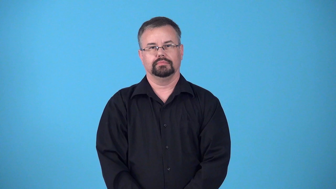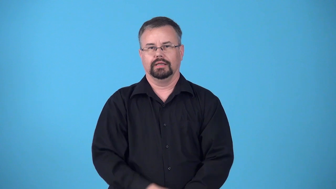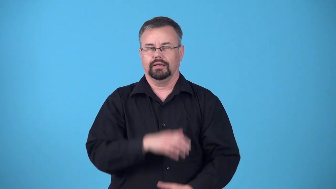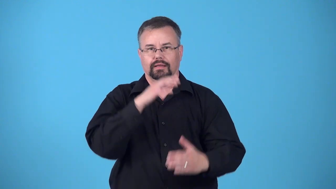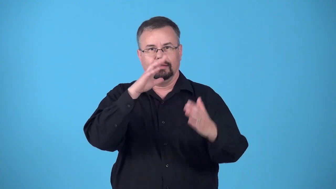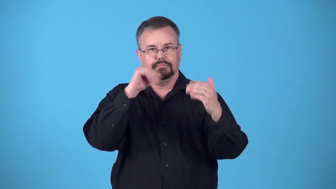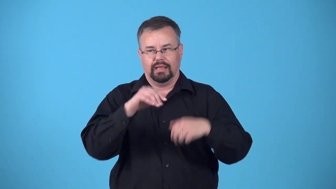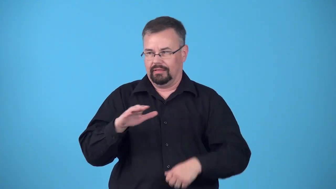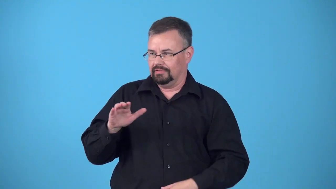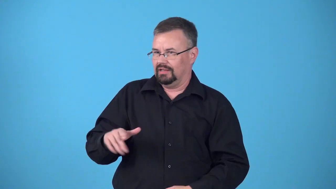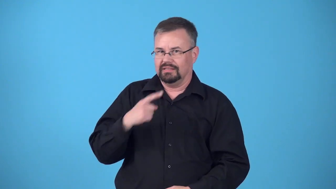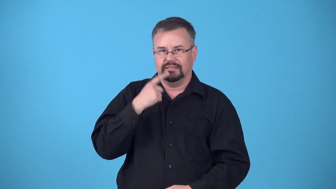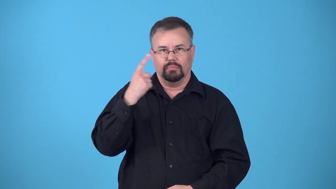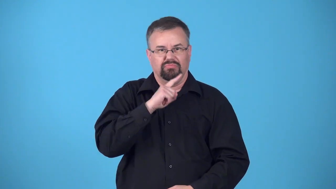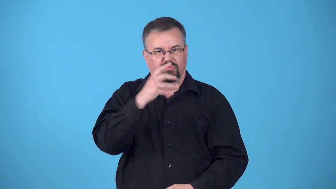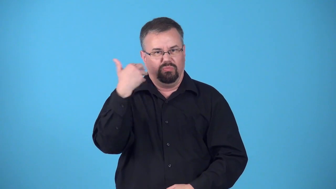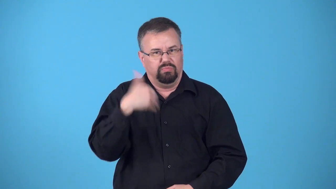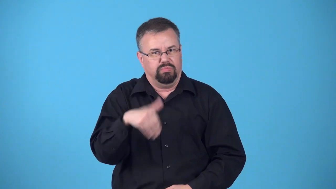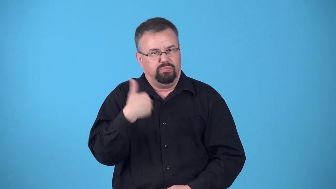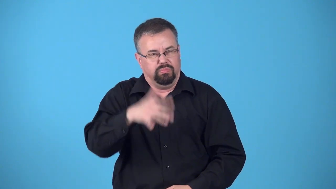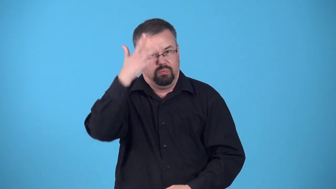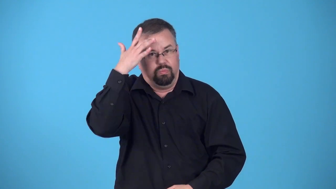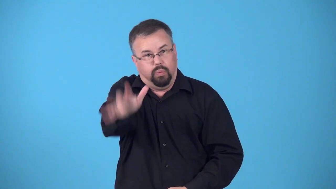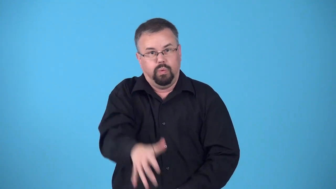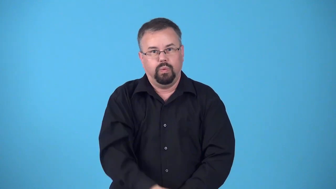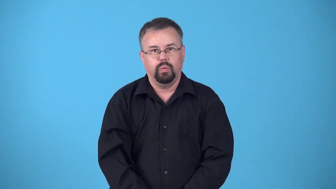out of the mouths of babes